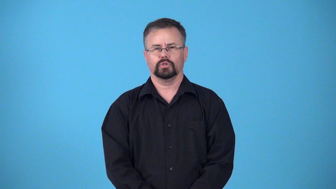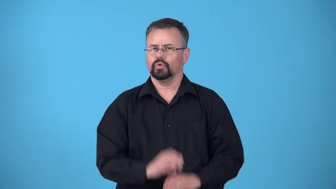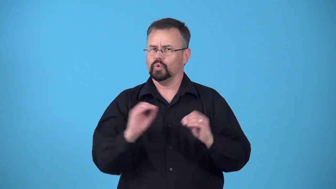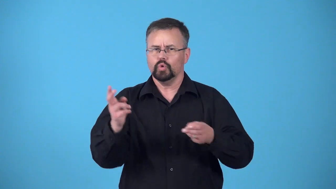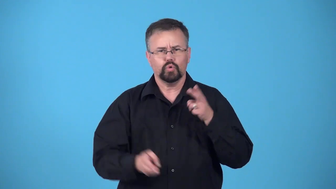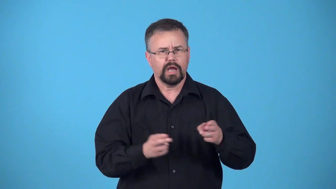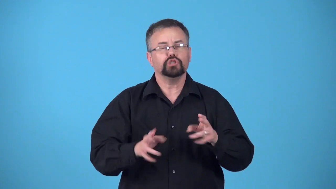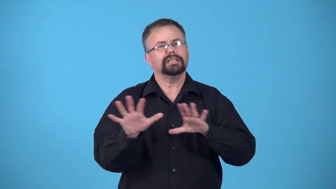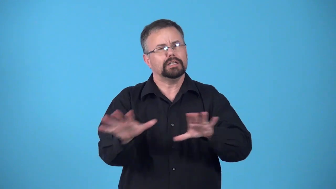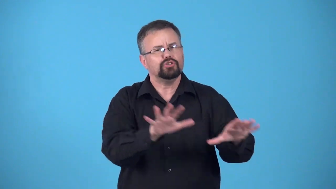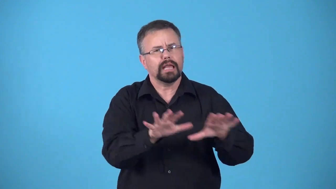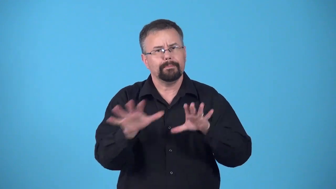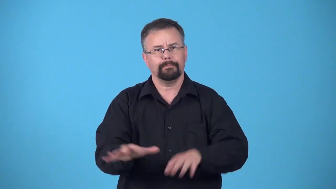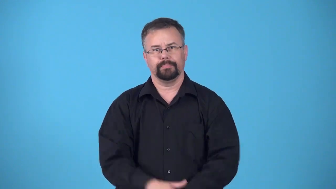wait for the ink to dry